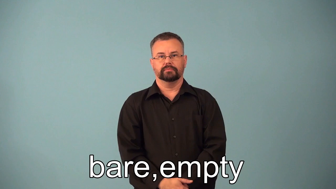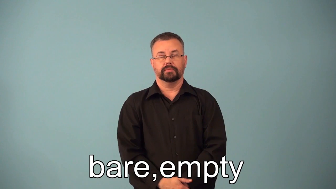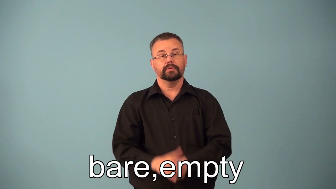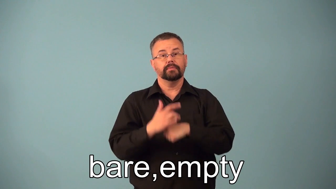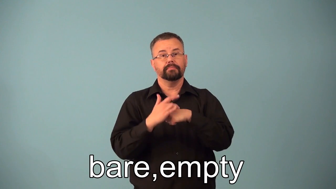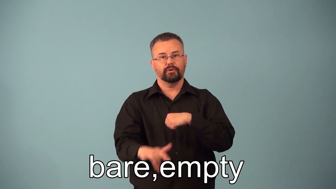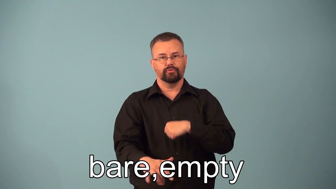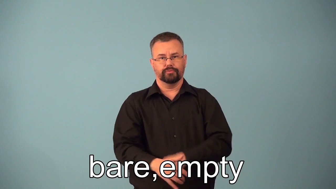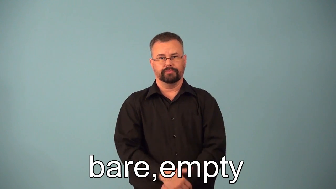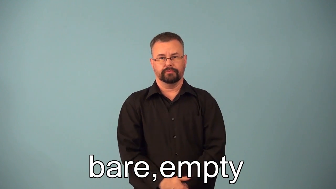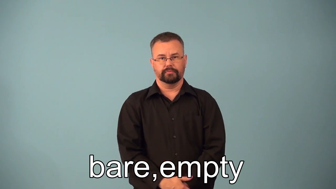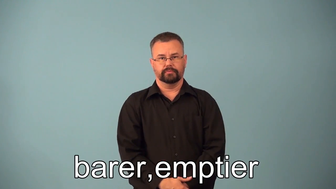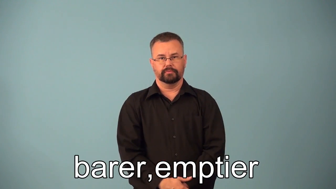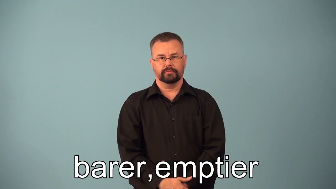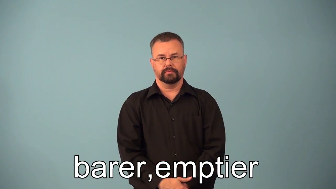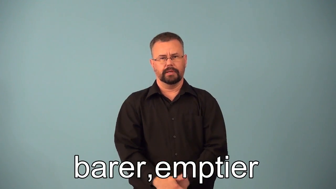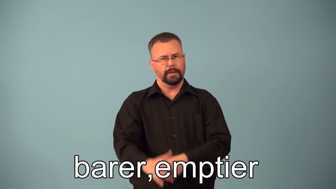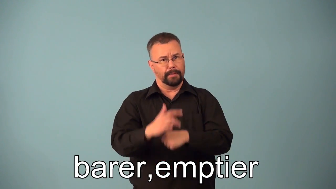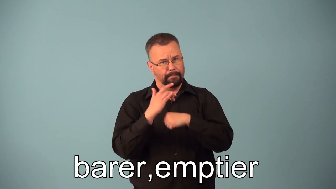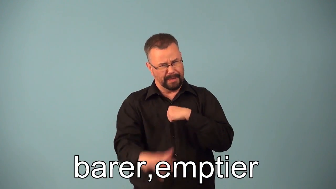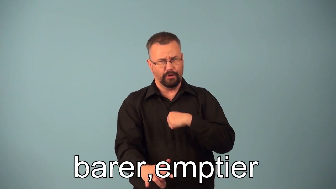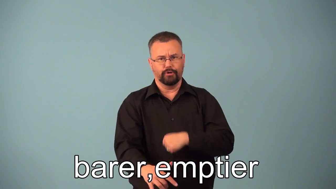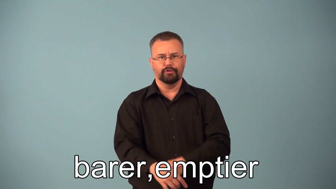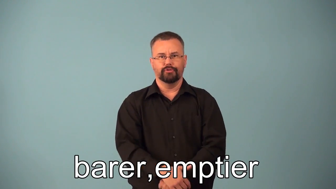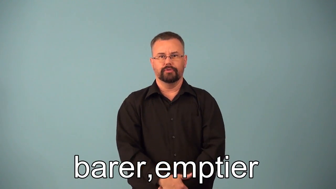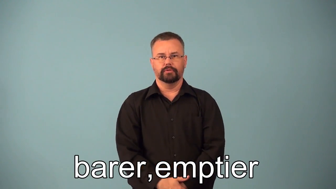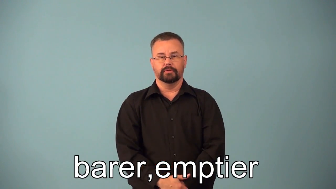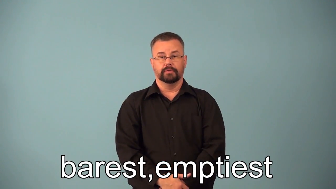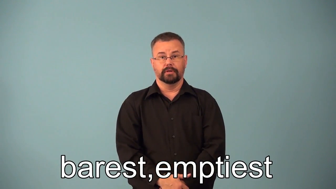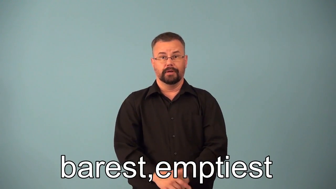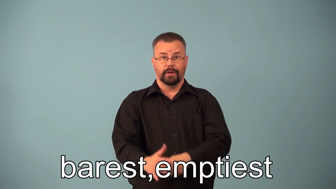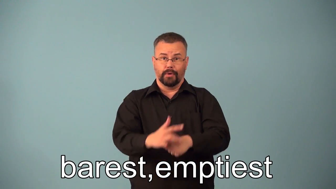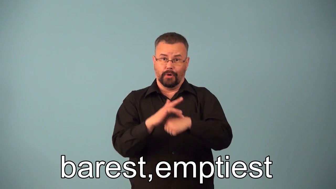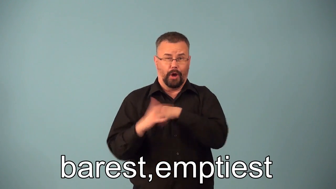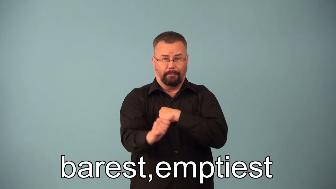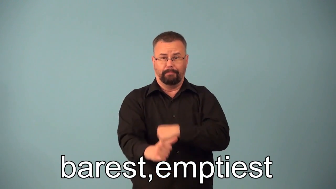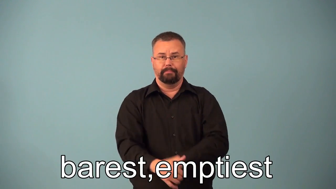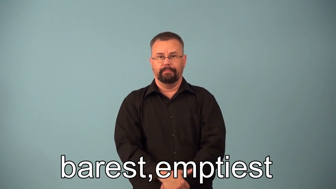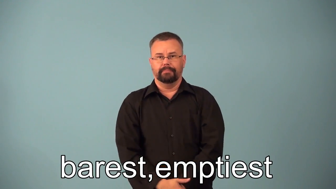barer,emptier,barest,emptiest